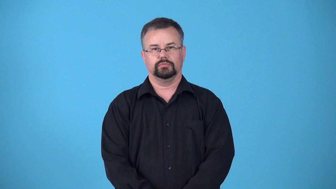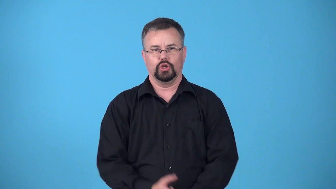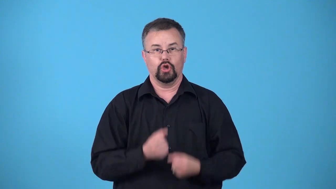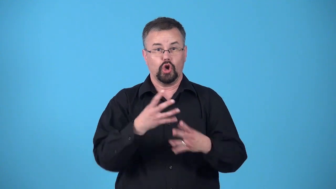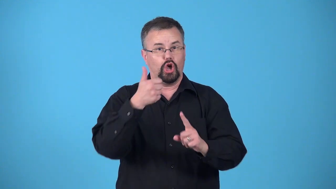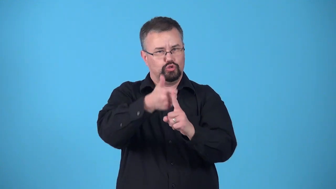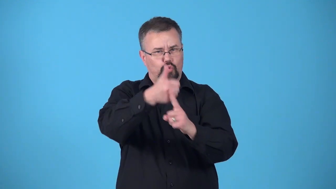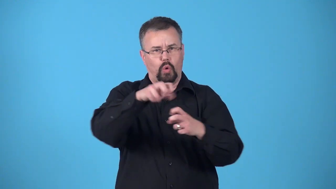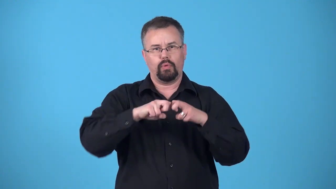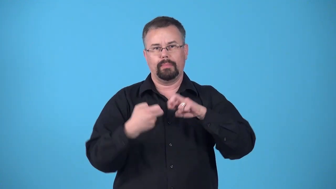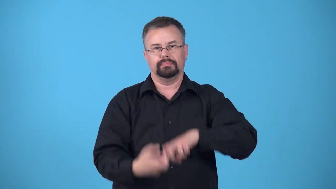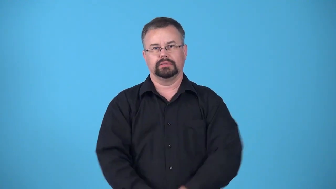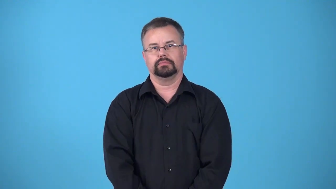shoot yourself in the foot